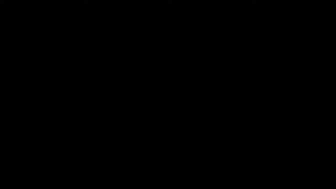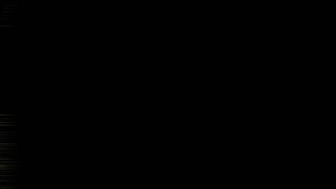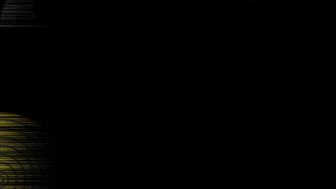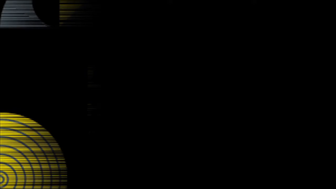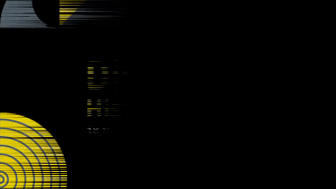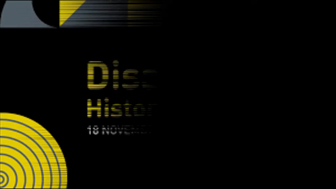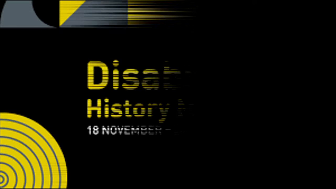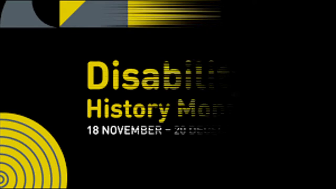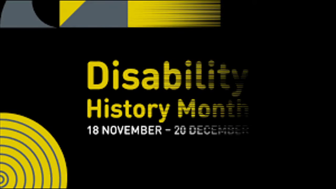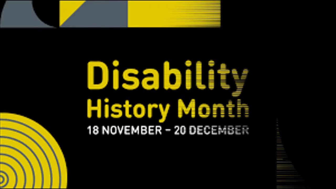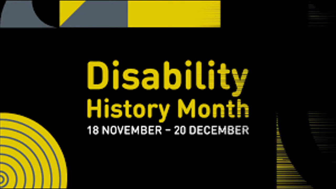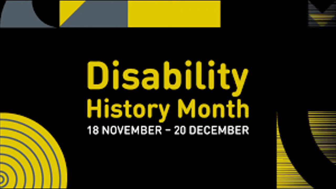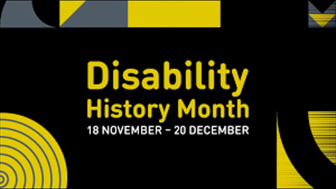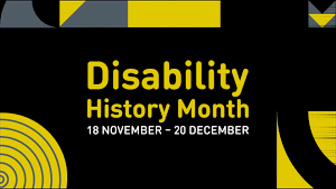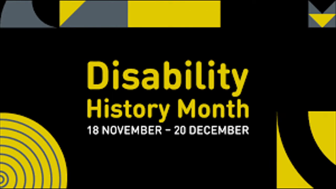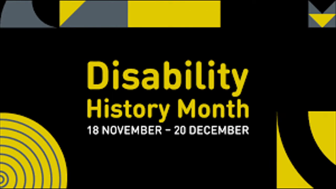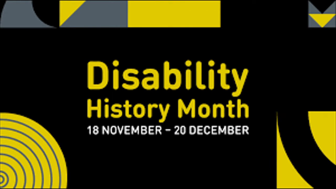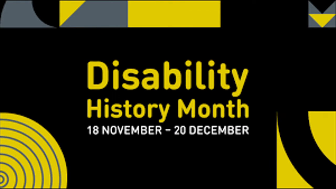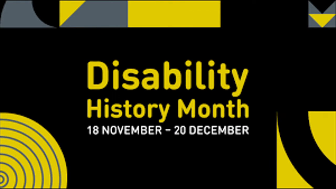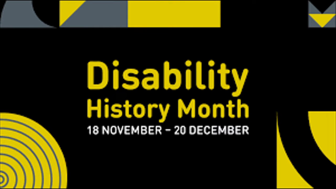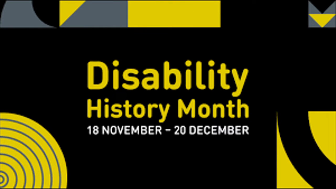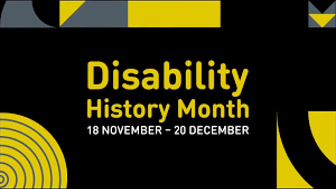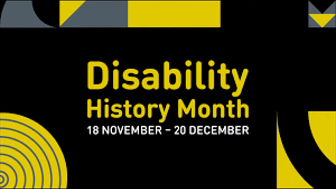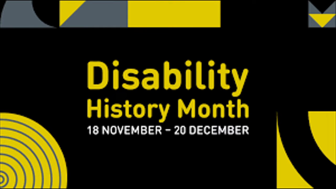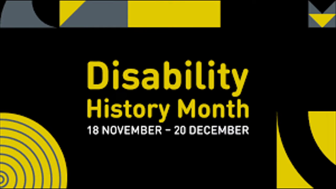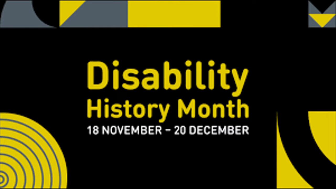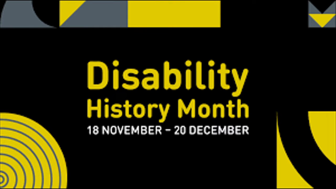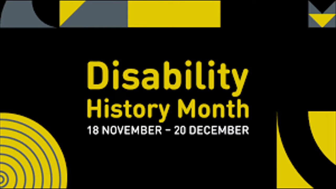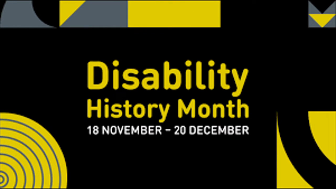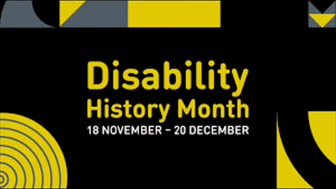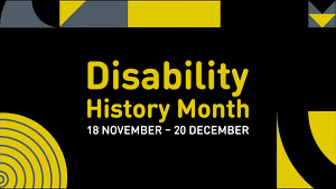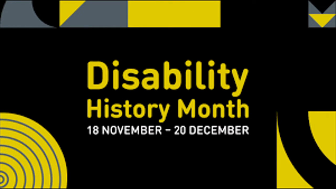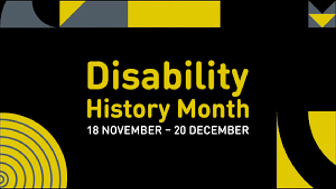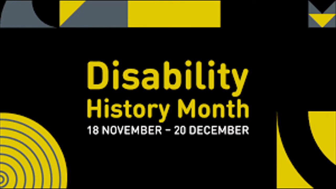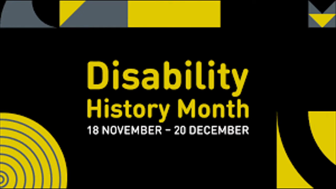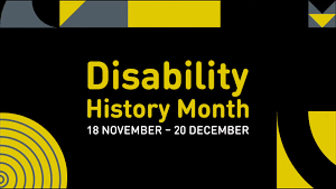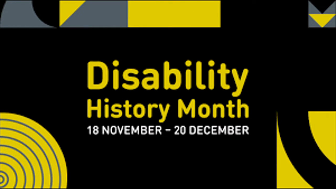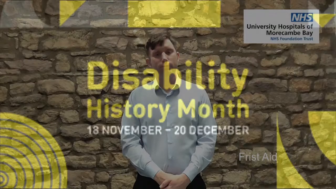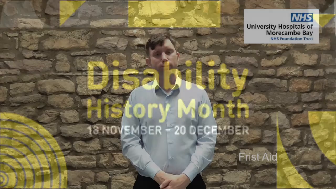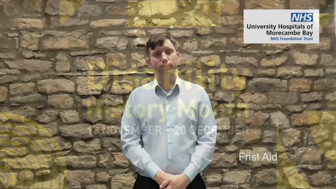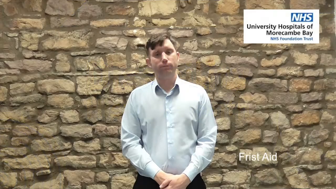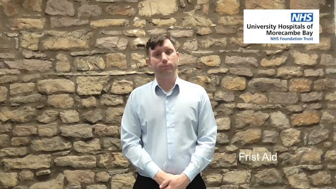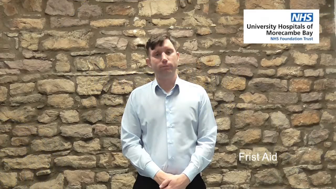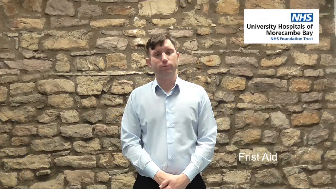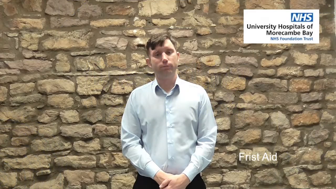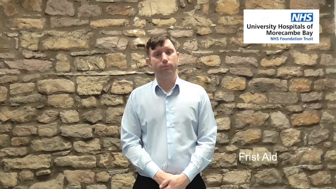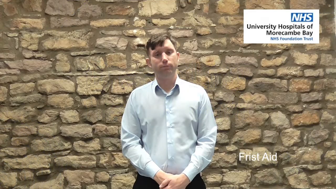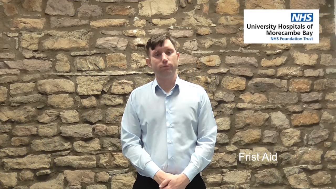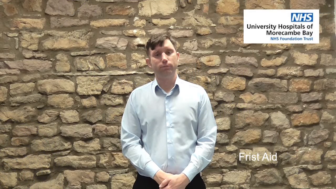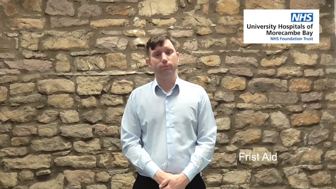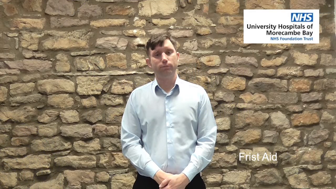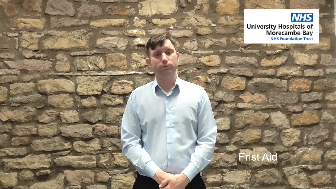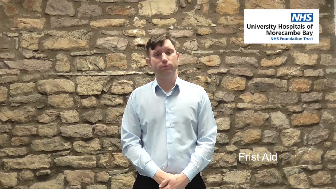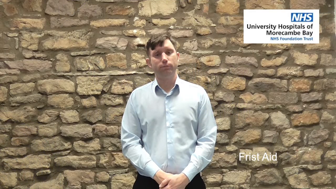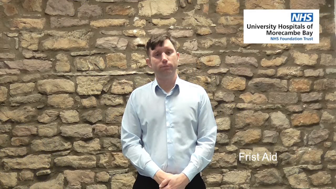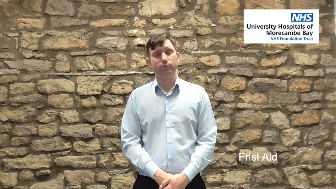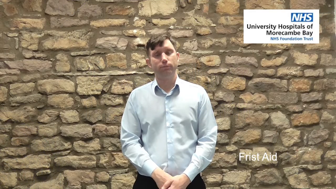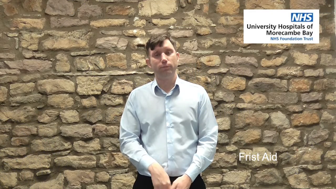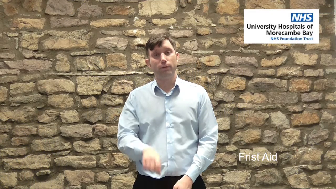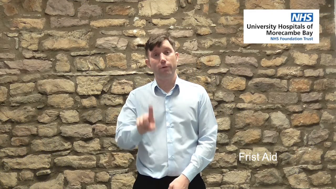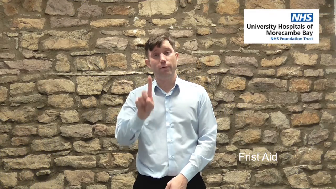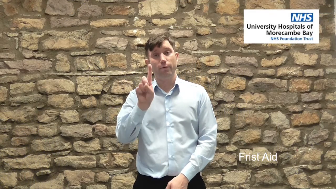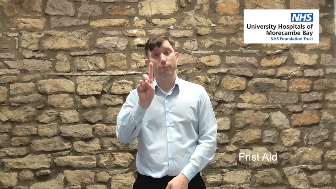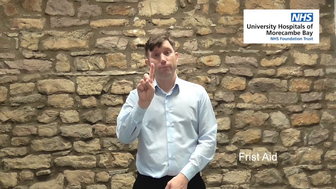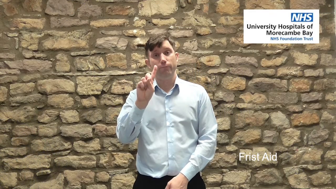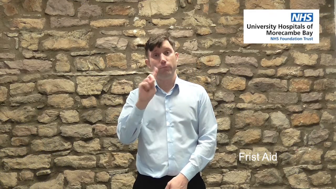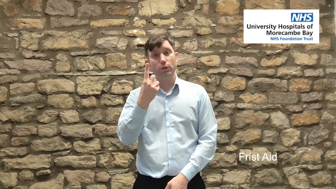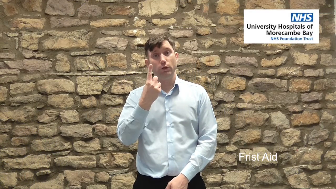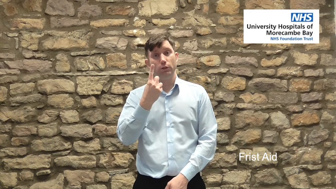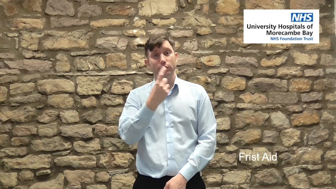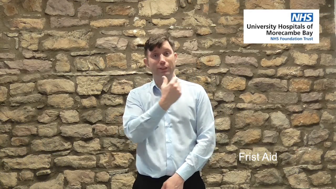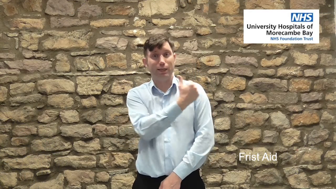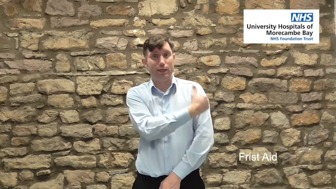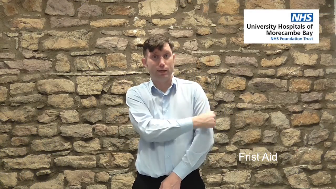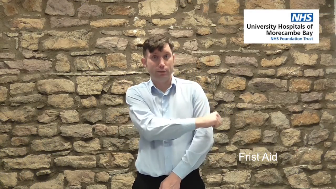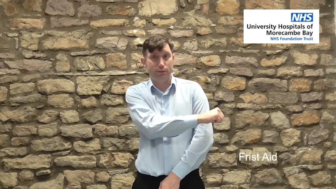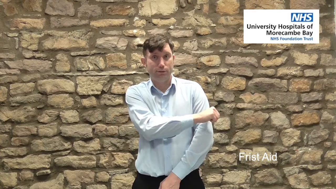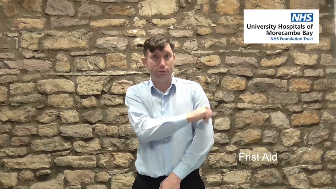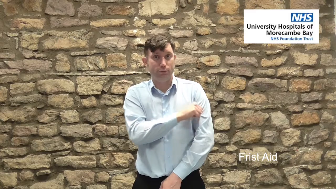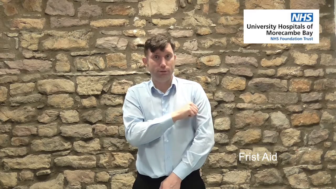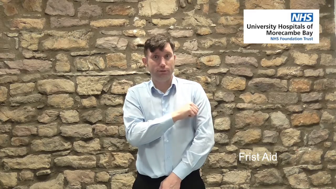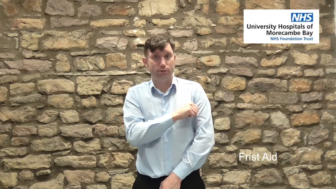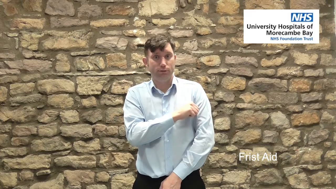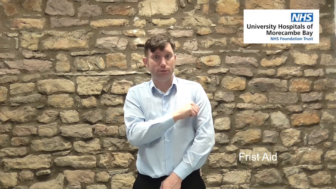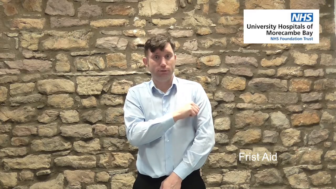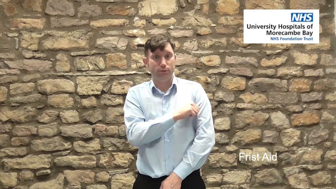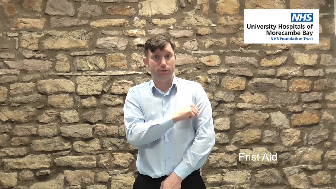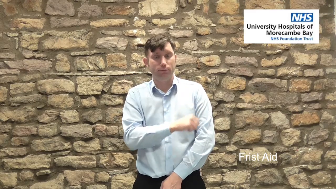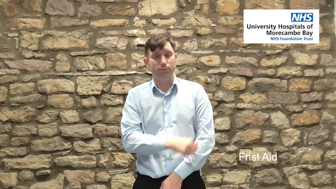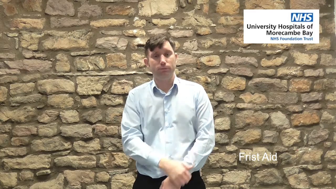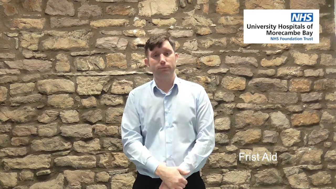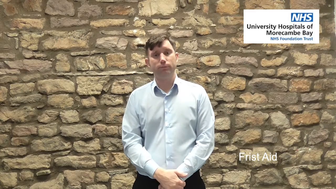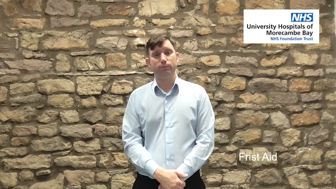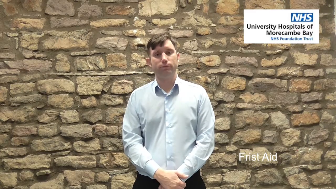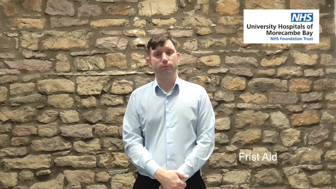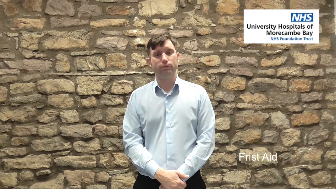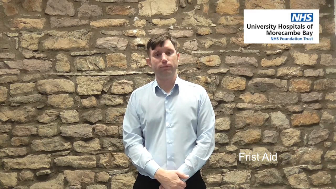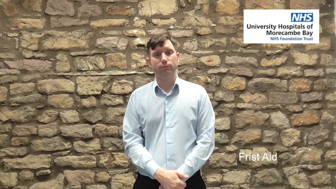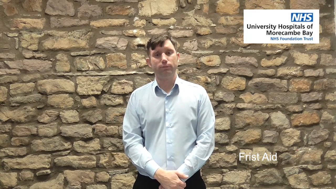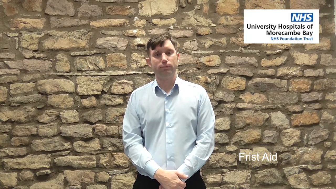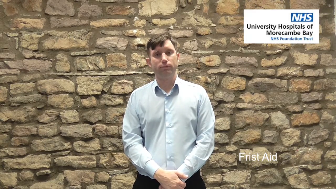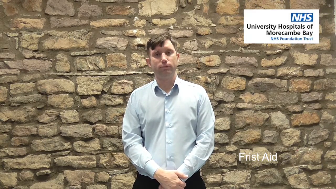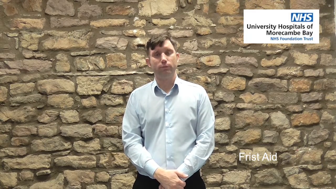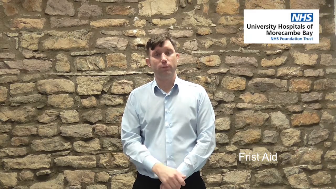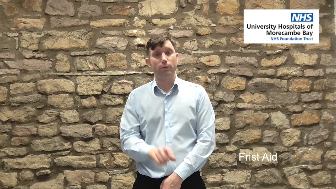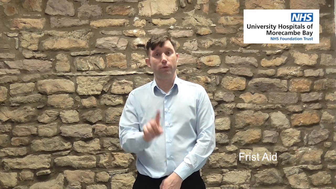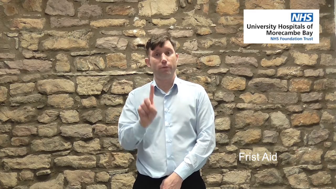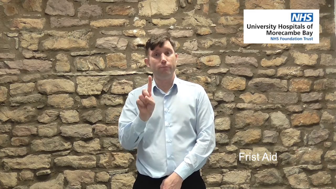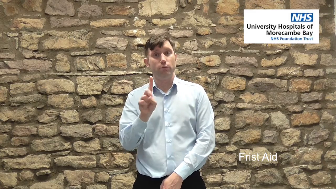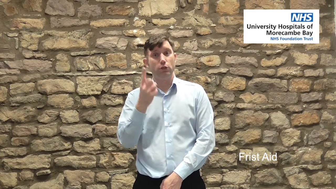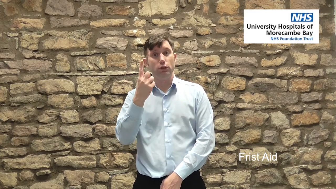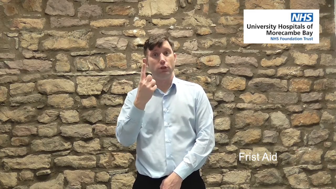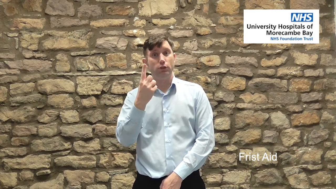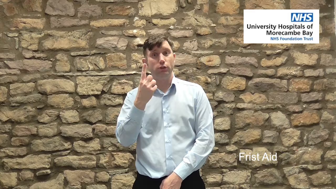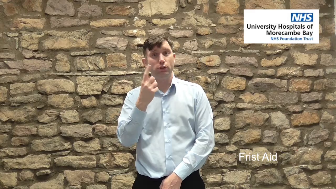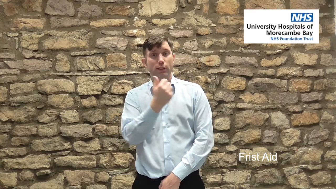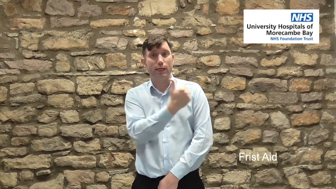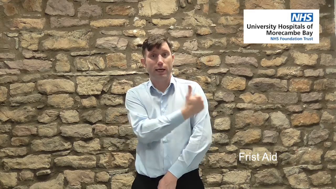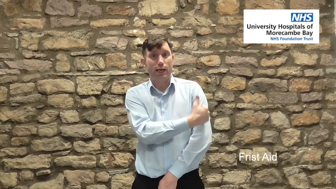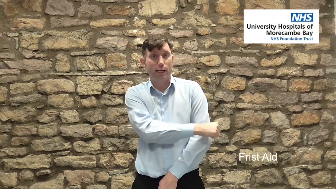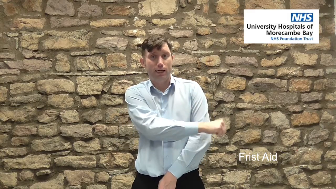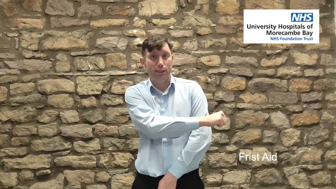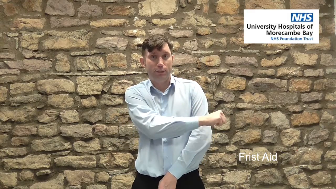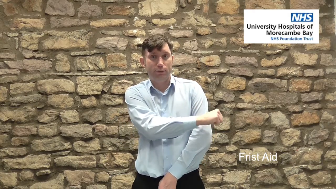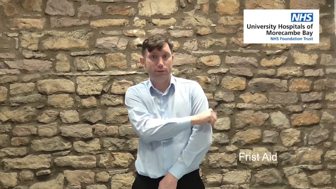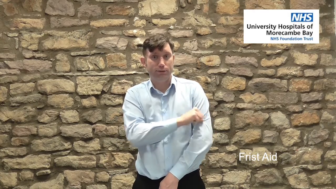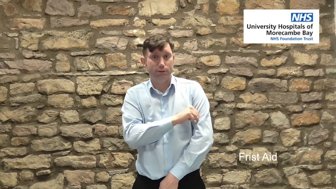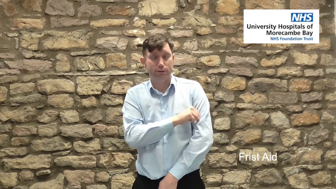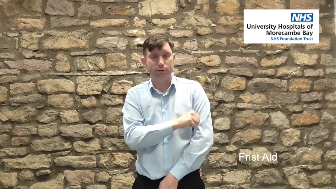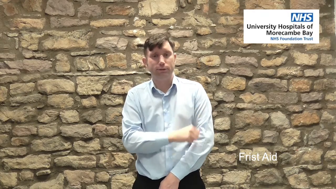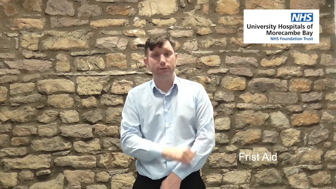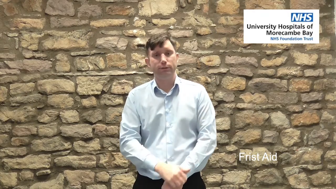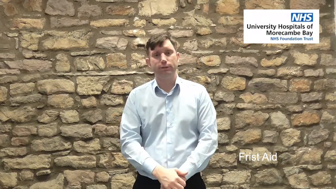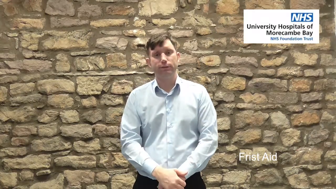Frist Aid